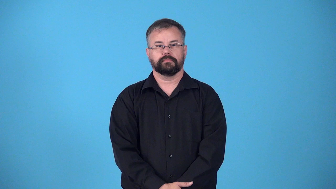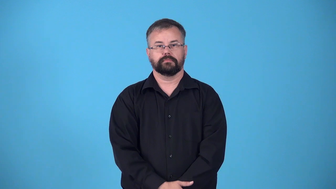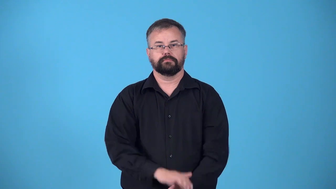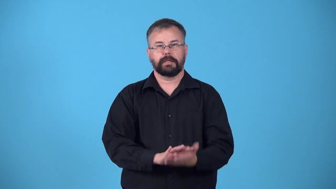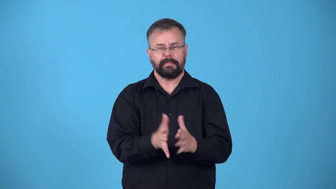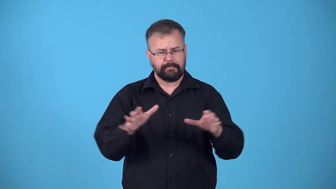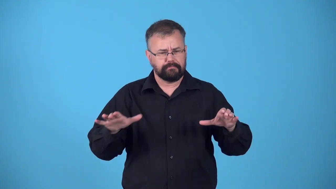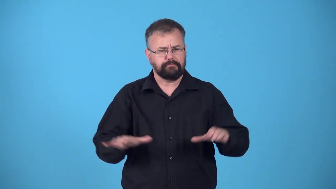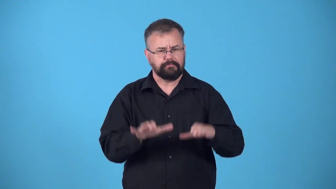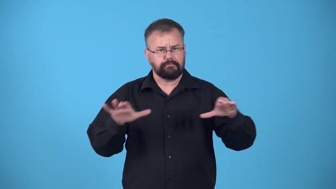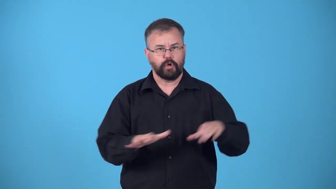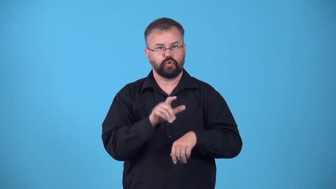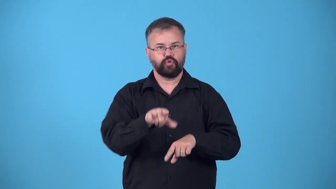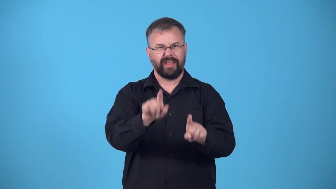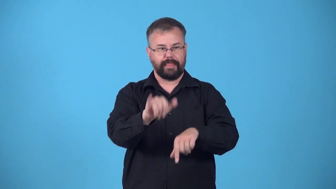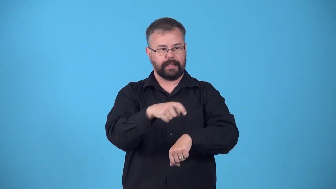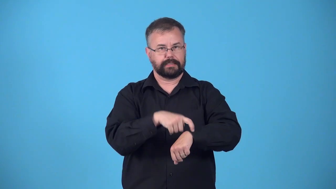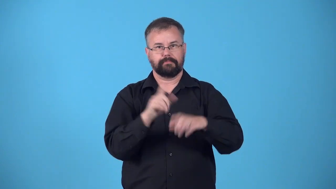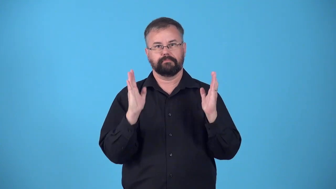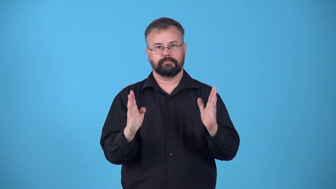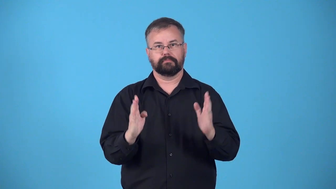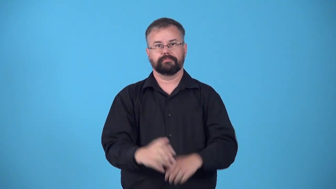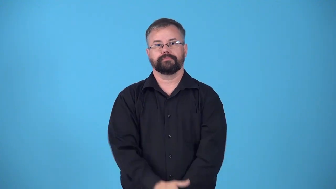fill-time